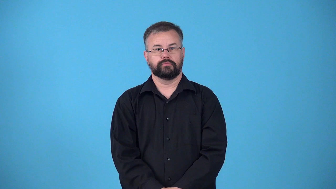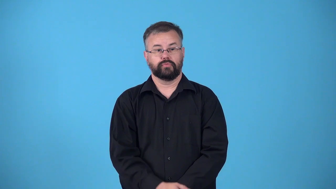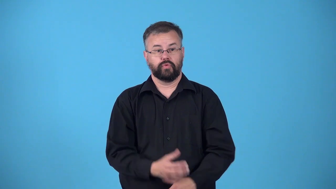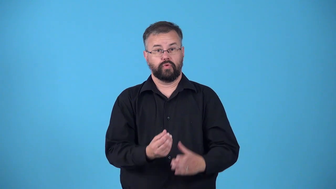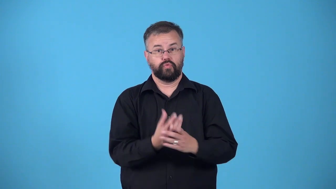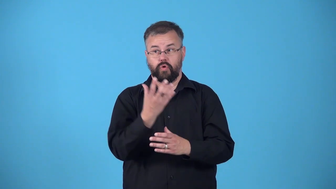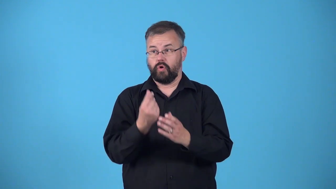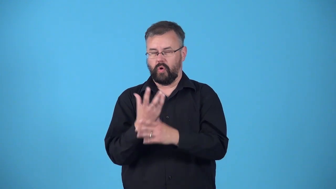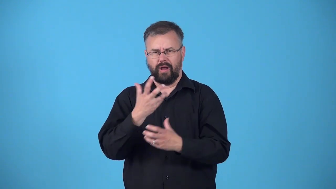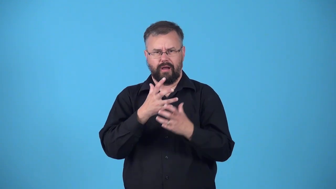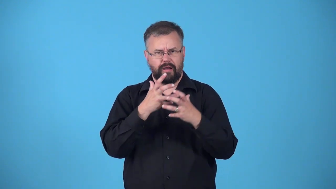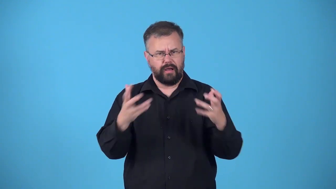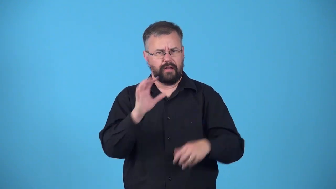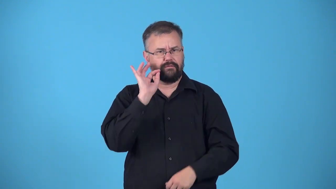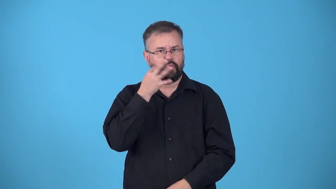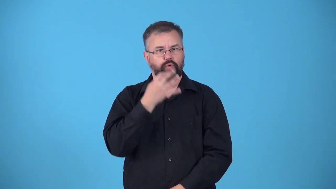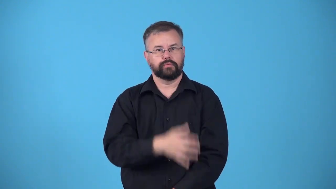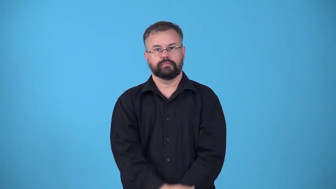fruitful-producing a lot of crops or fruit